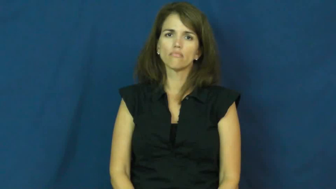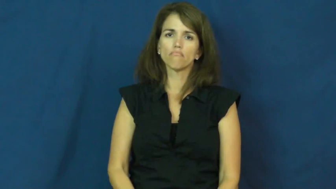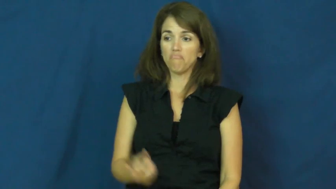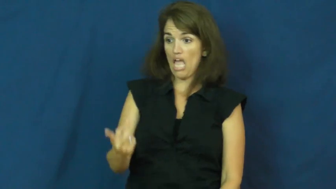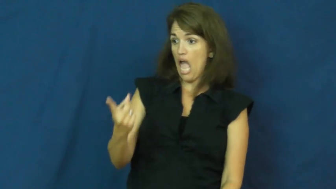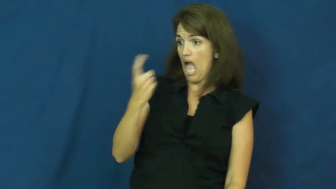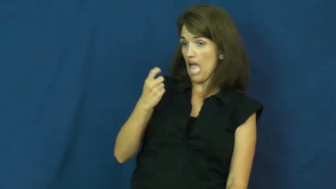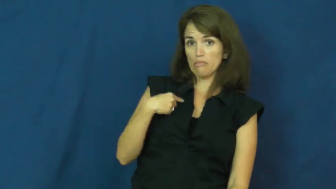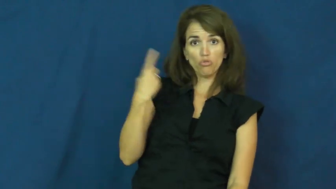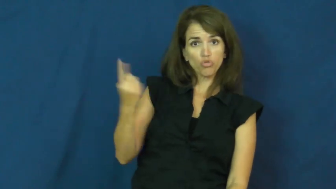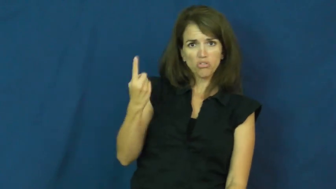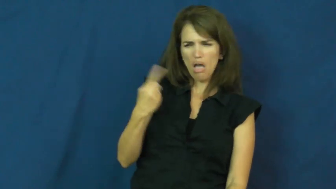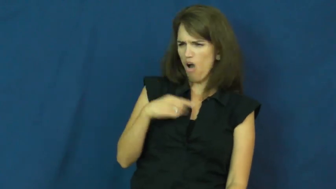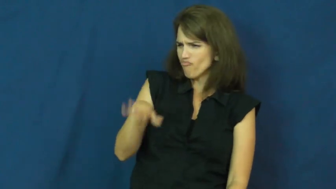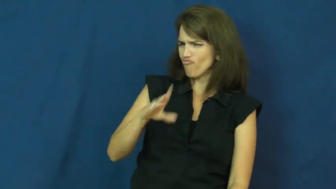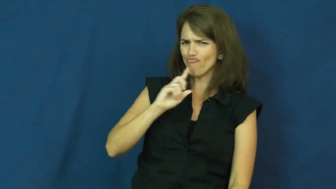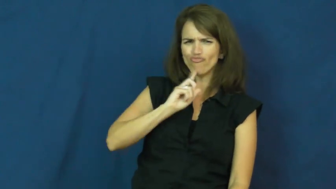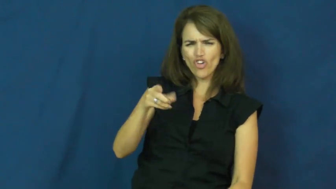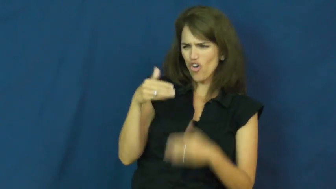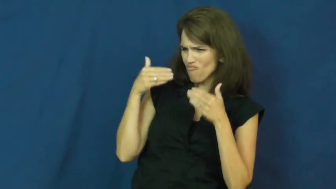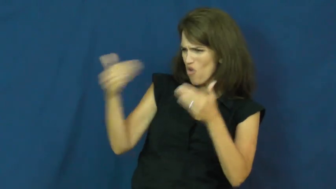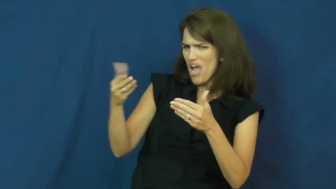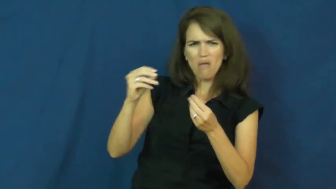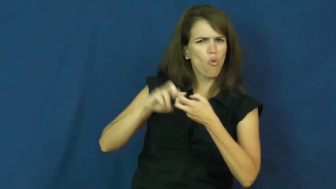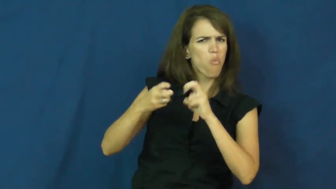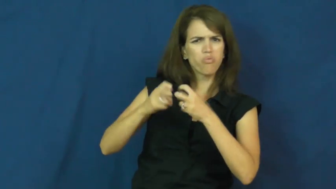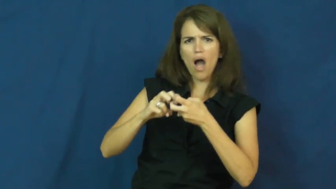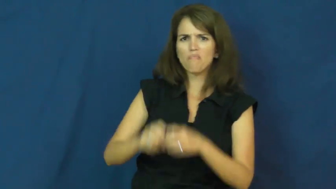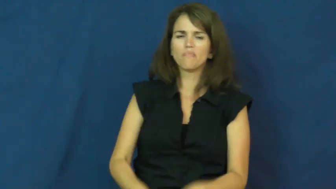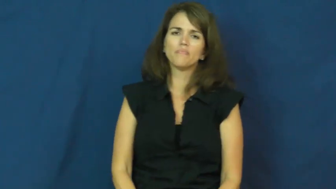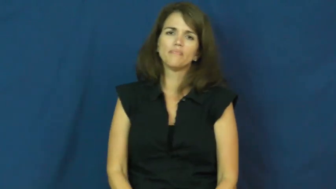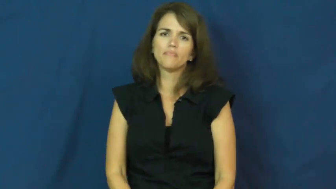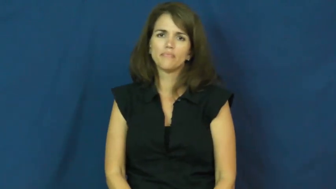feel free